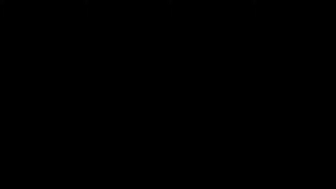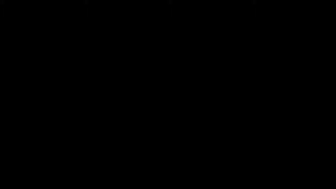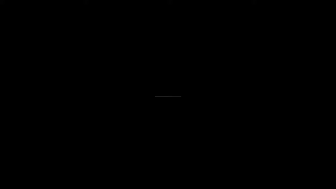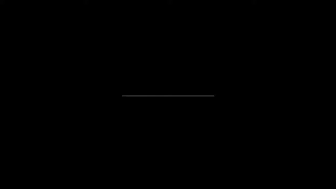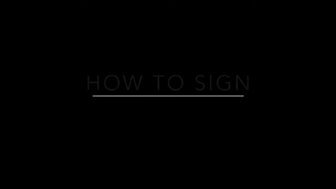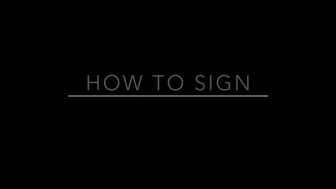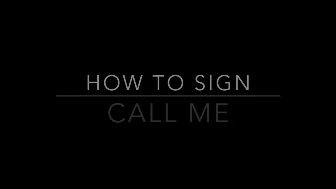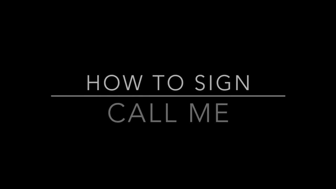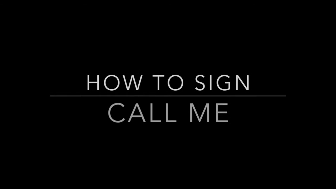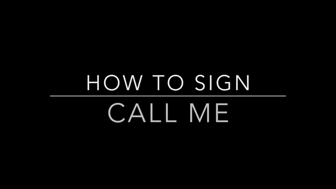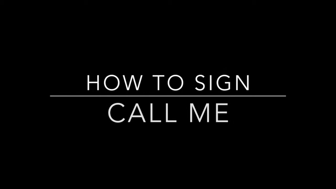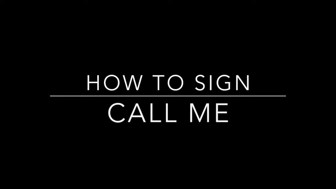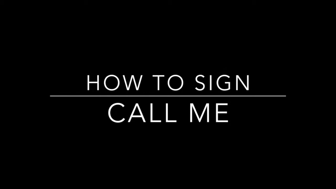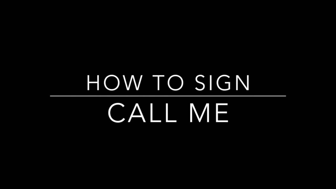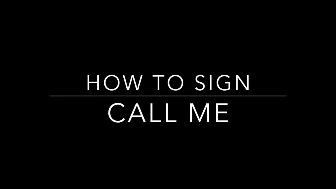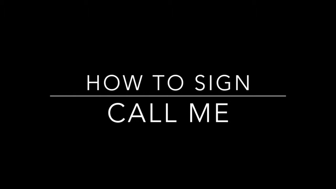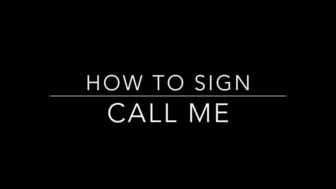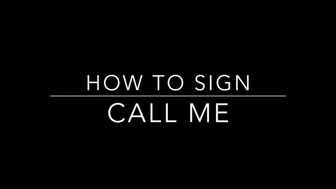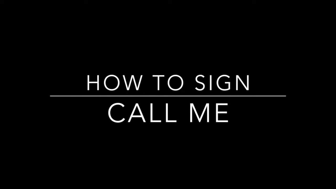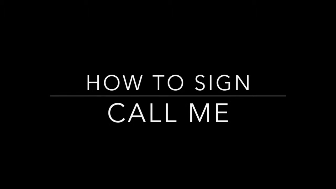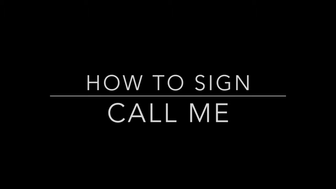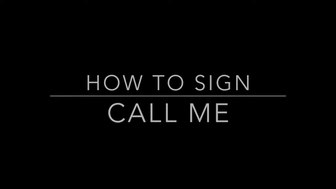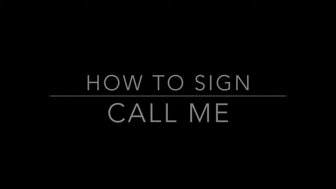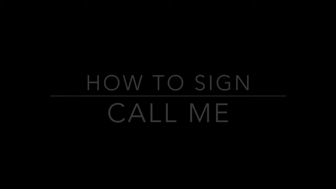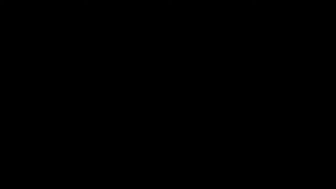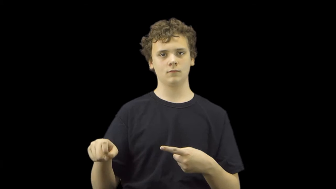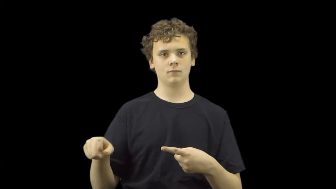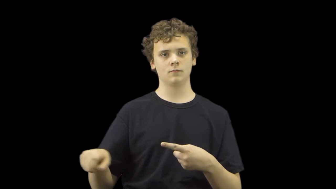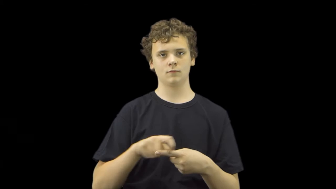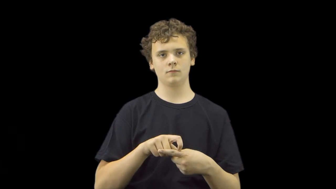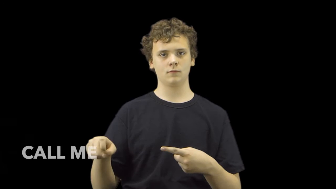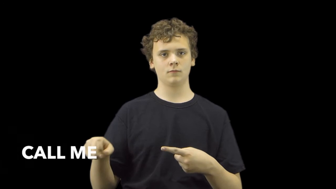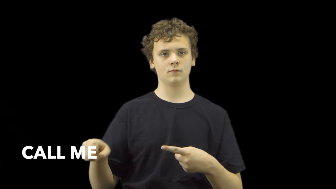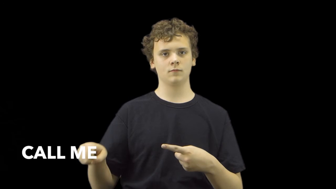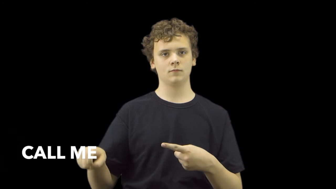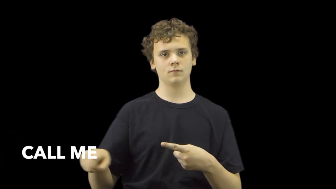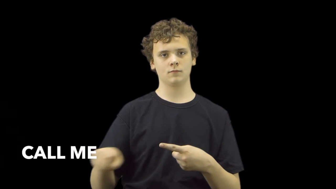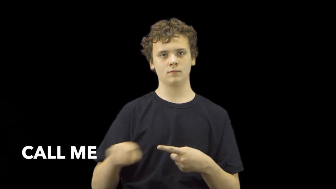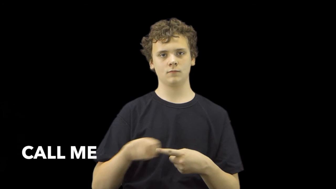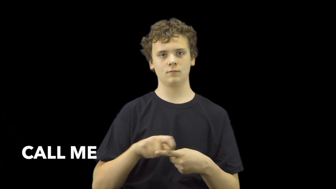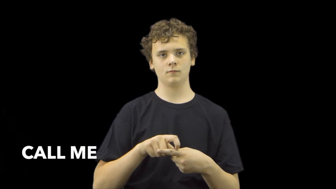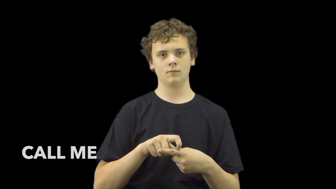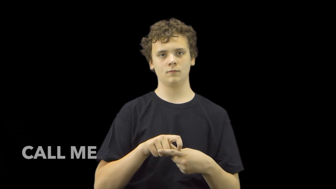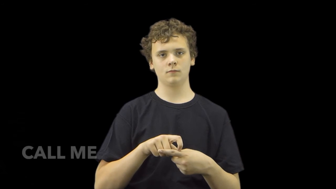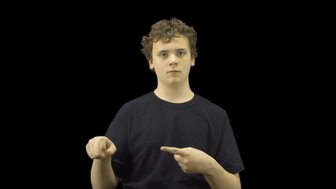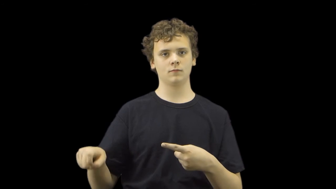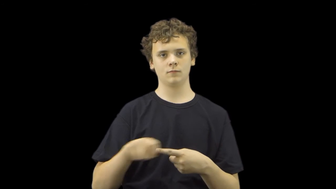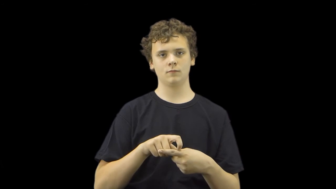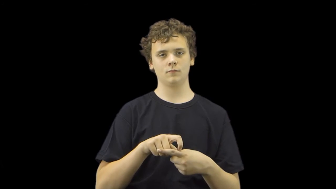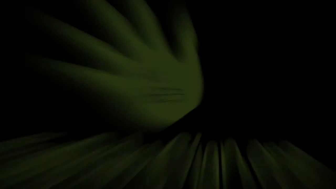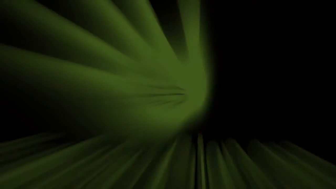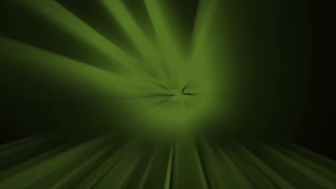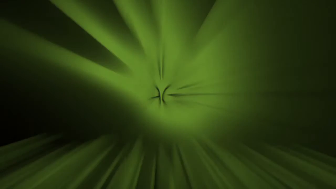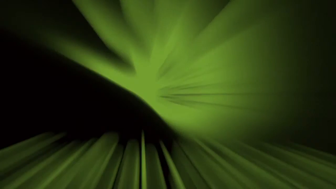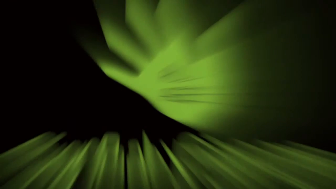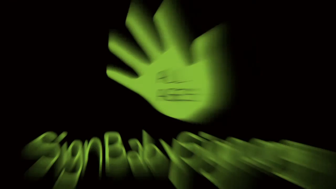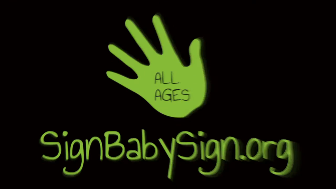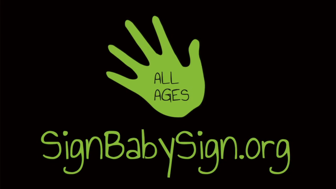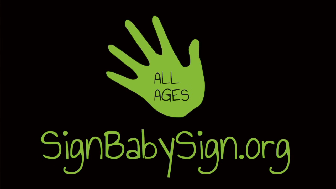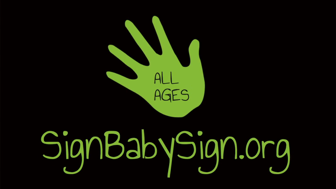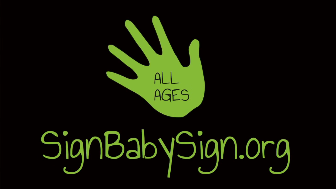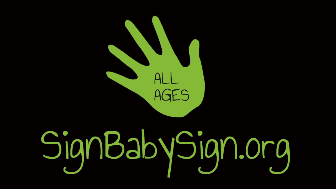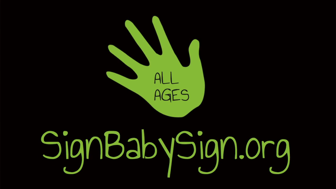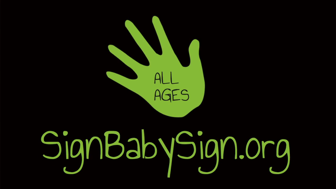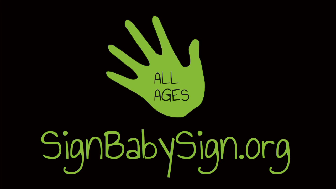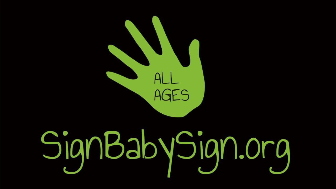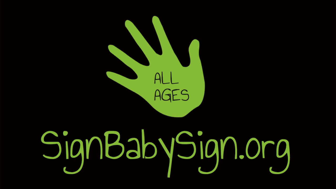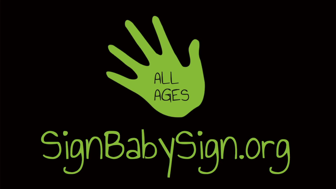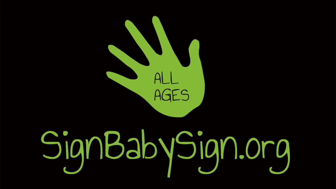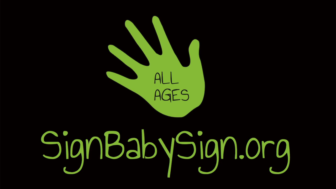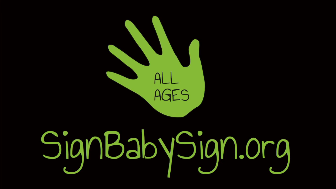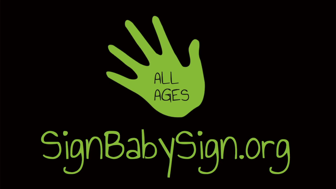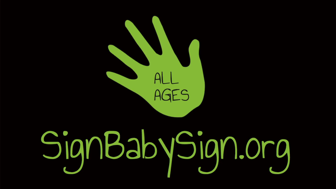Call Me